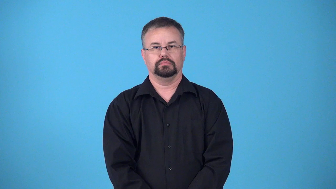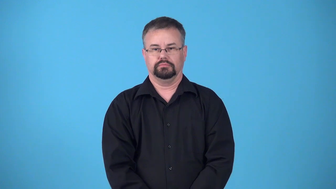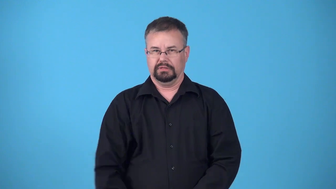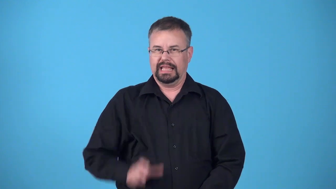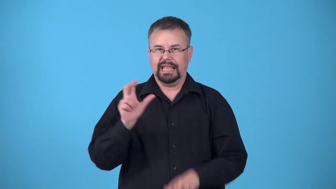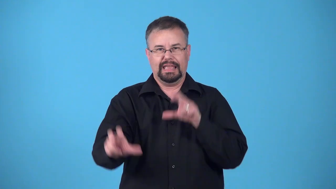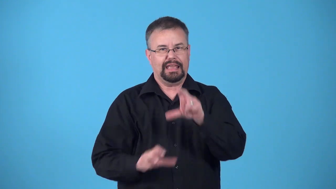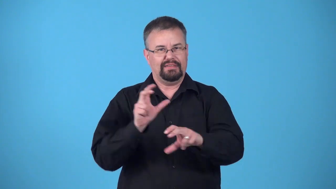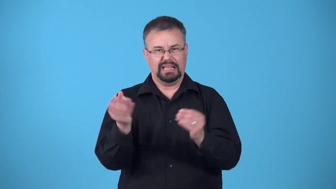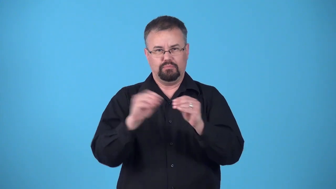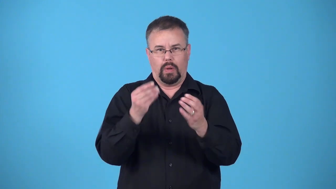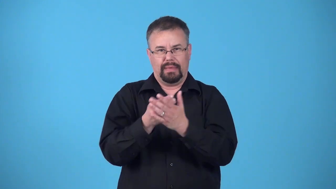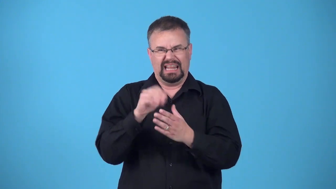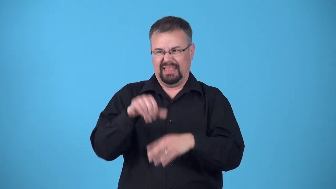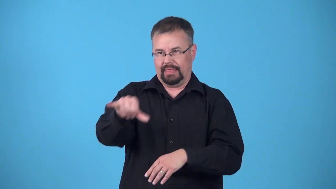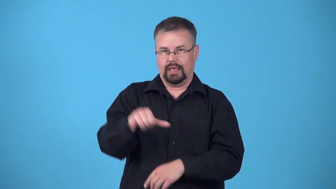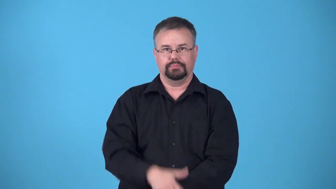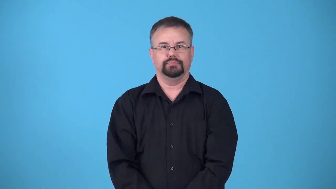put more green into something